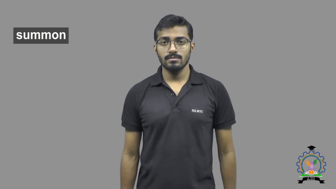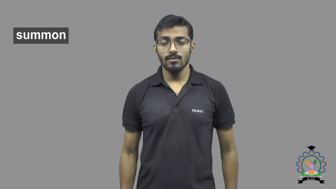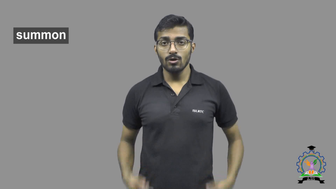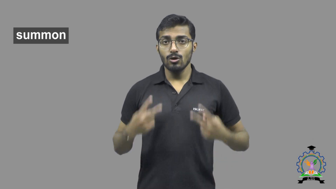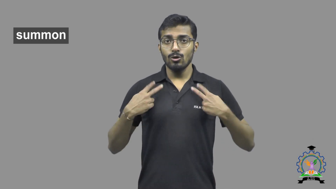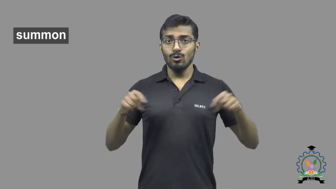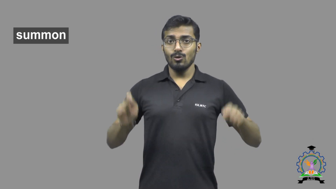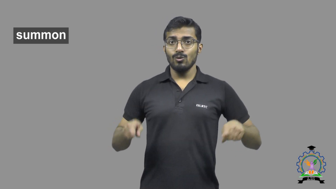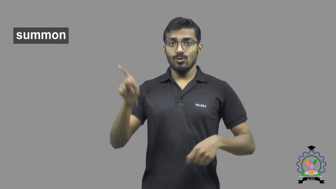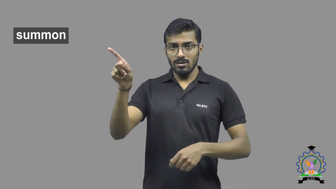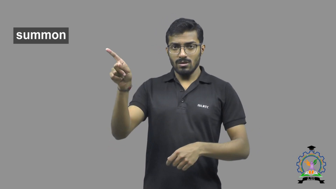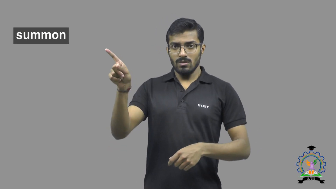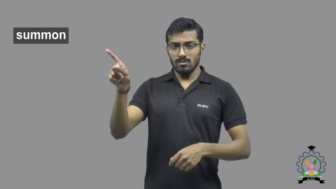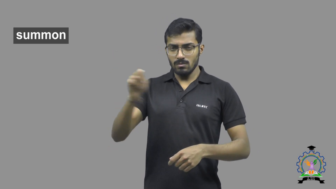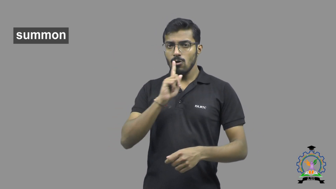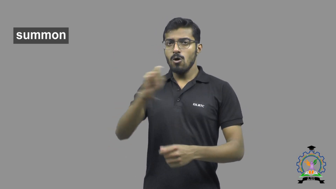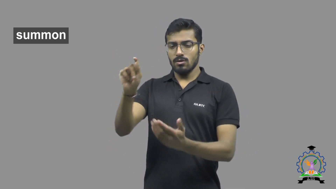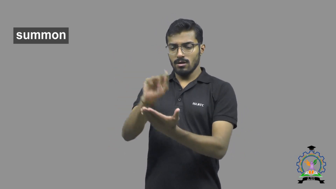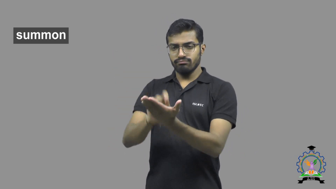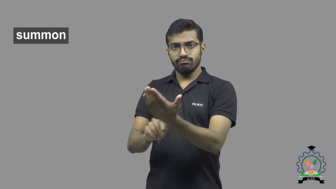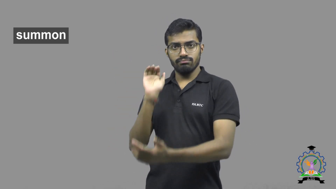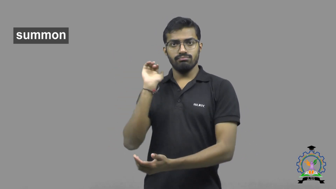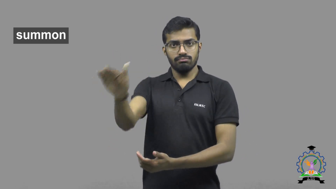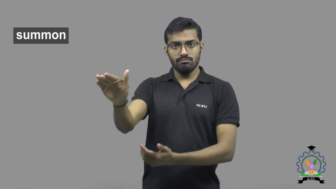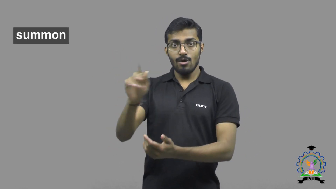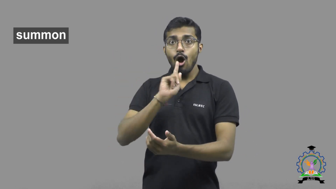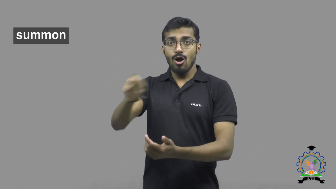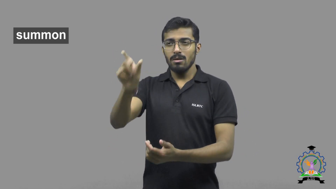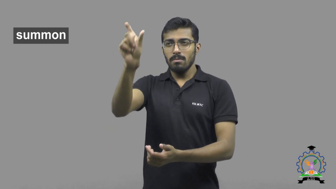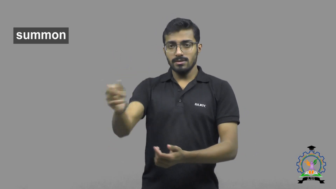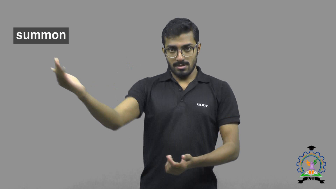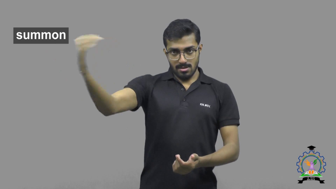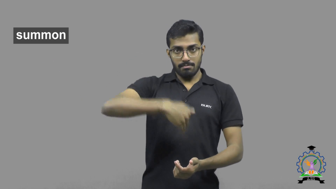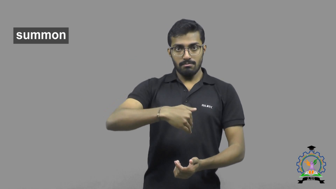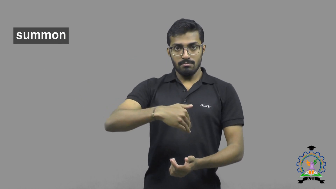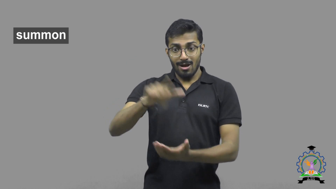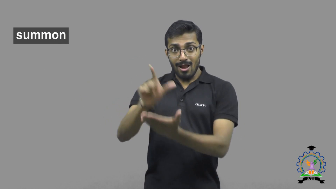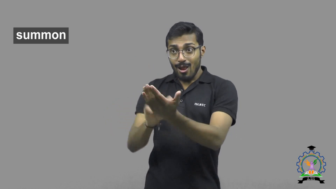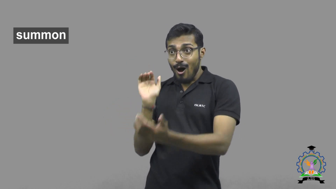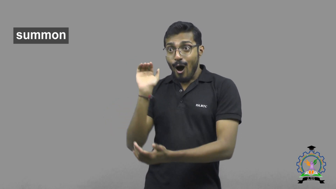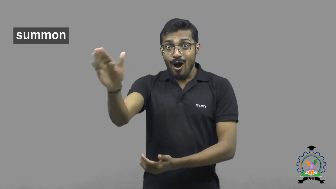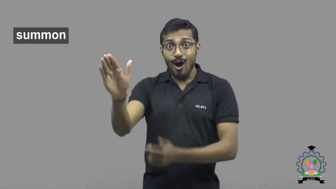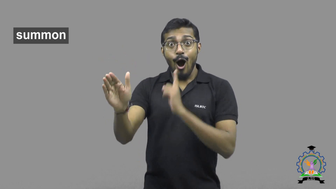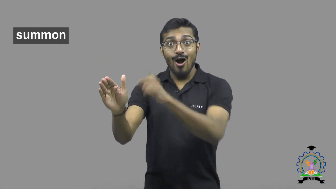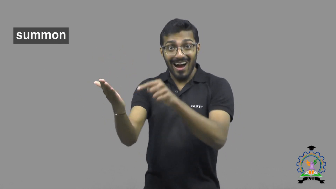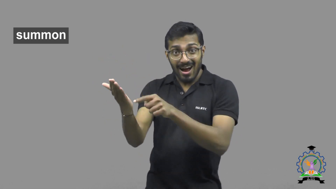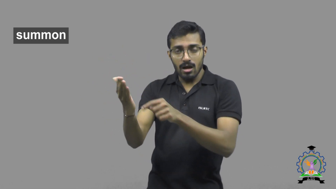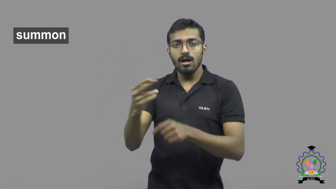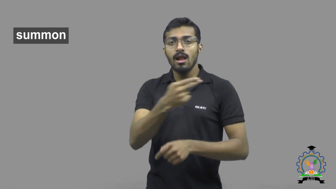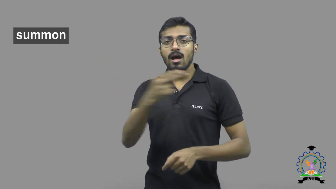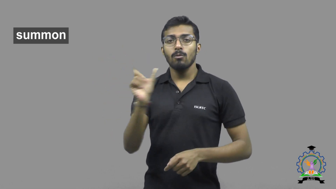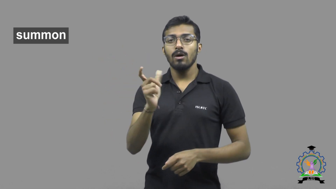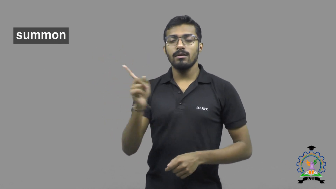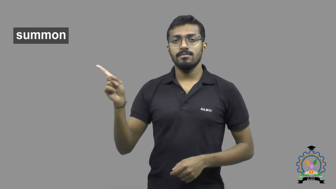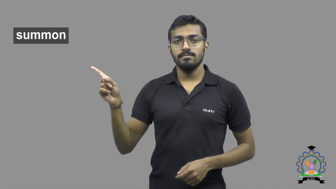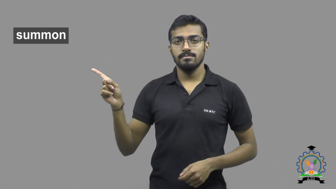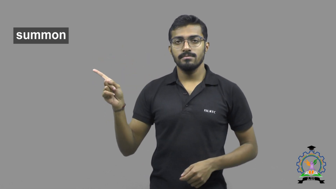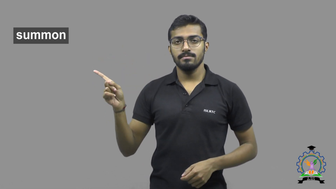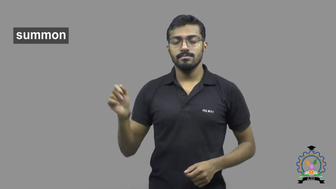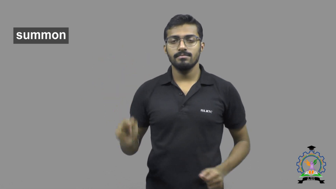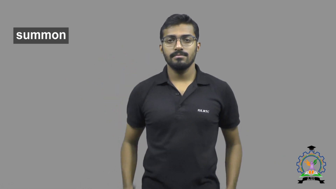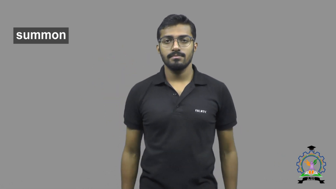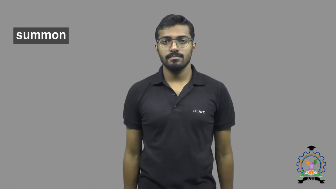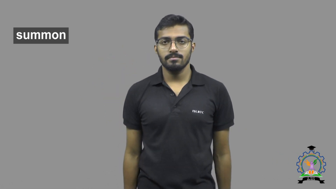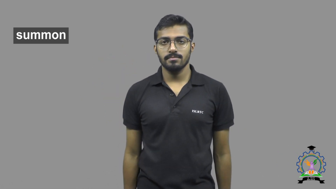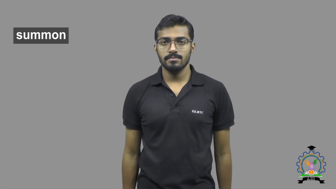Summon